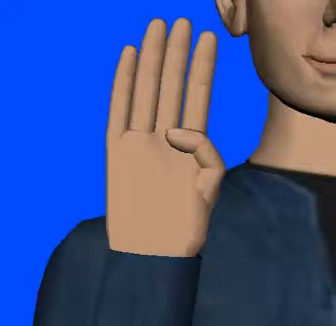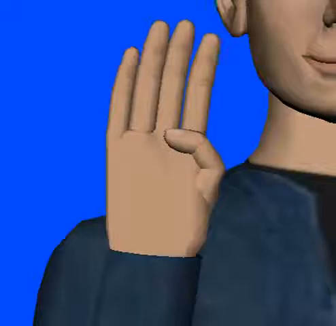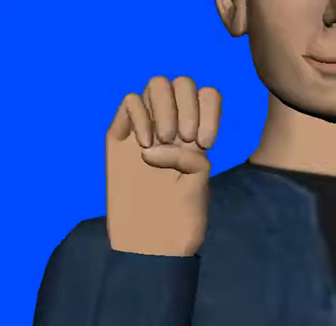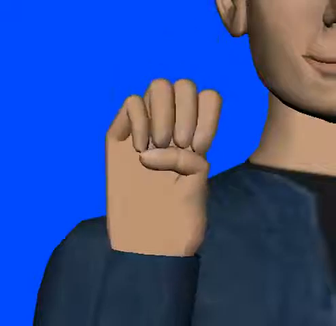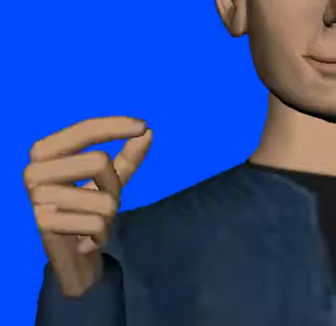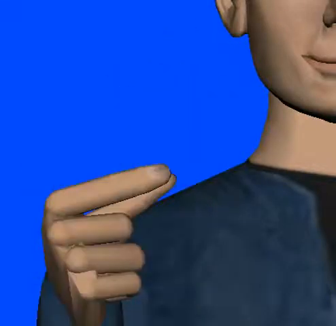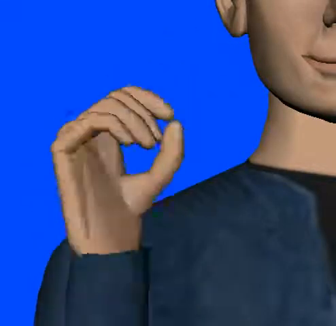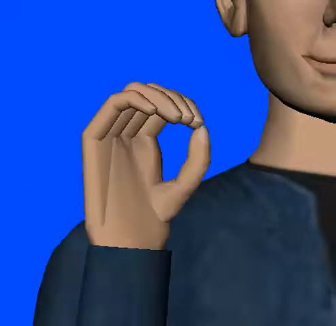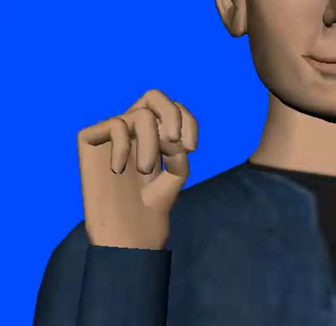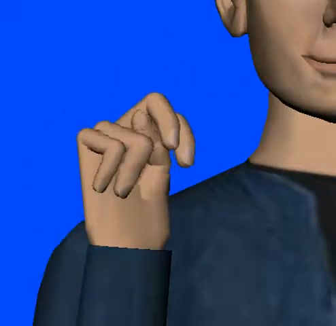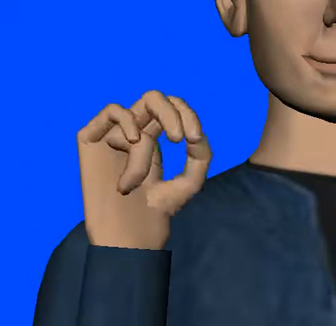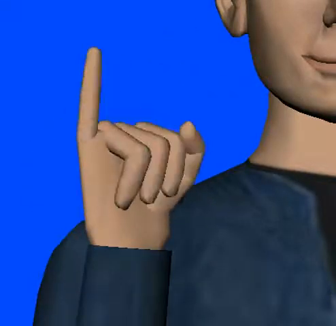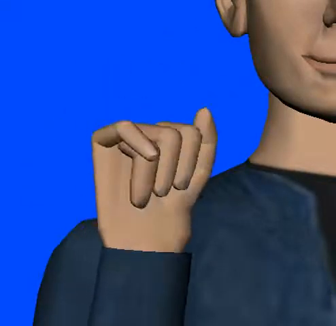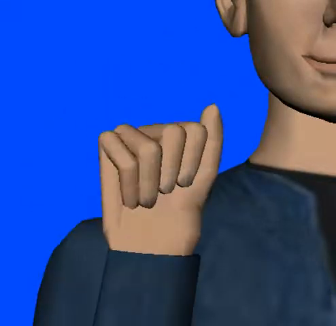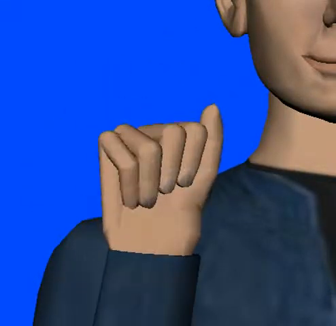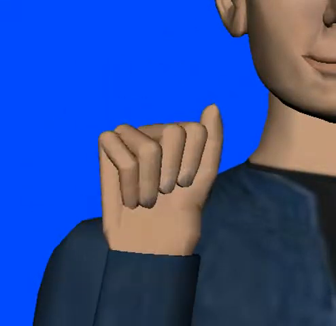begonia